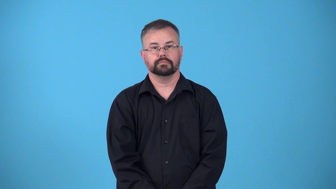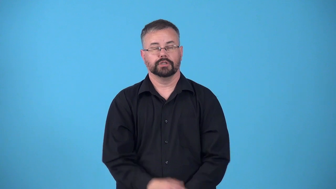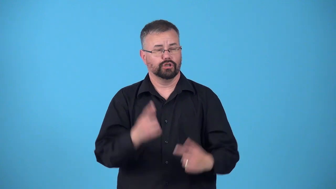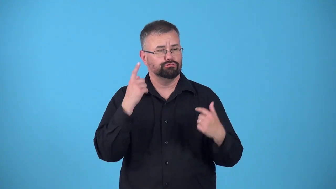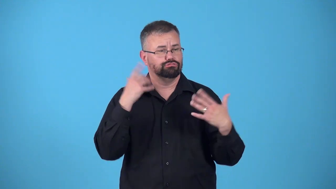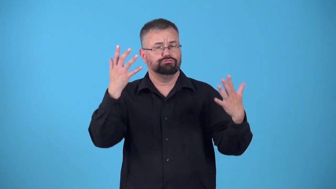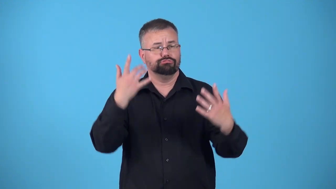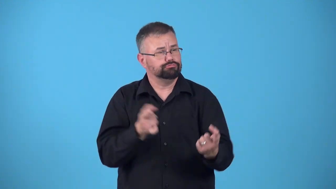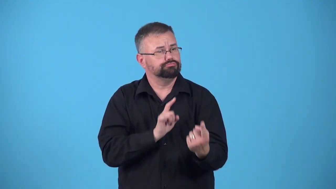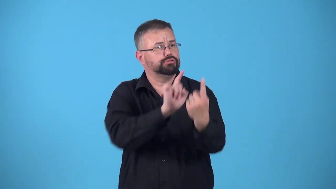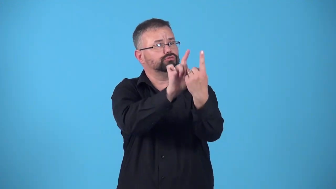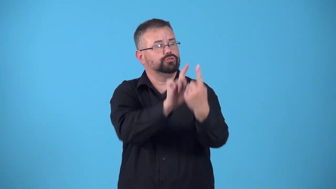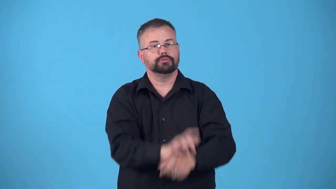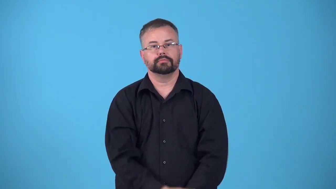waltz up, waltz up to